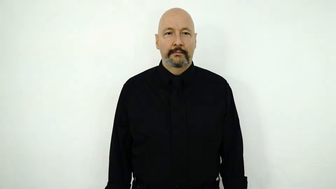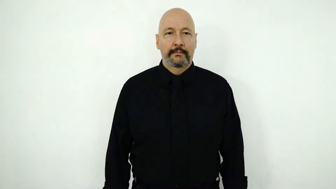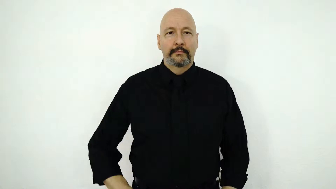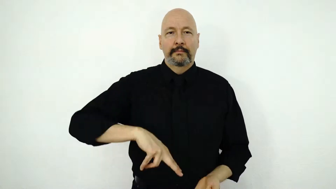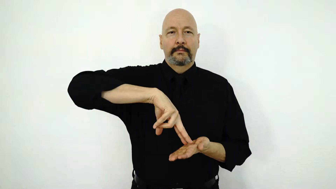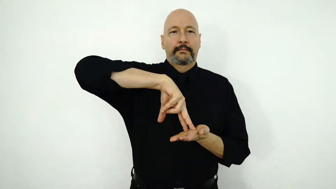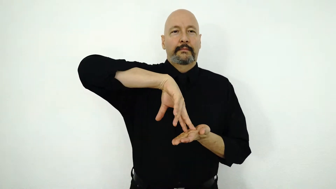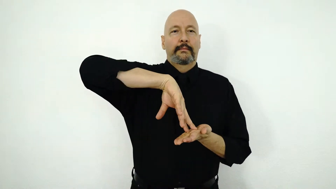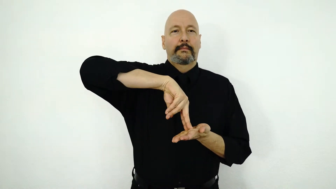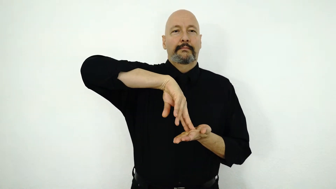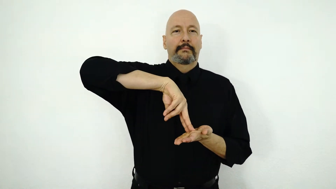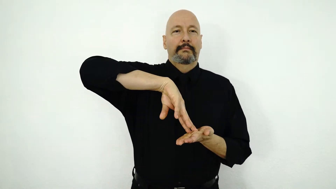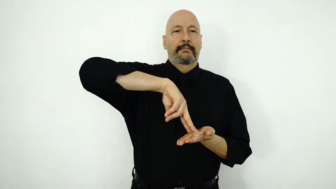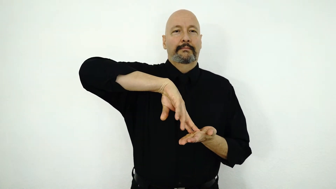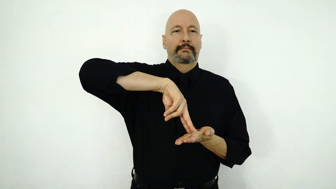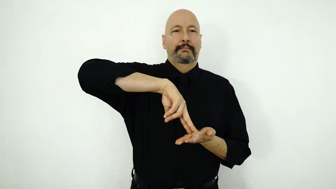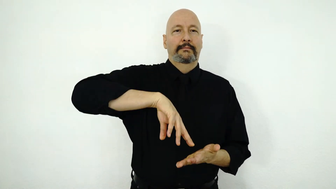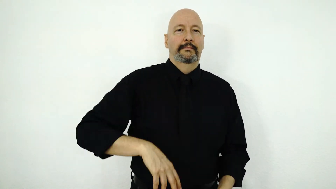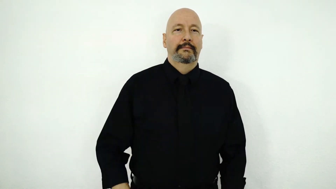STANDING-APPLAUSE-[pun]